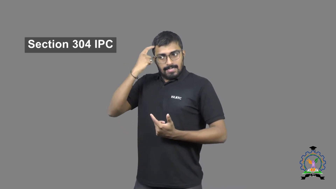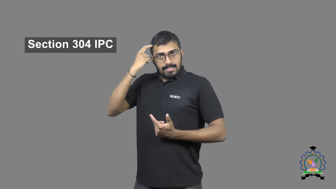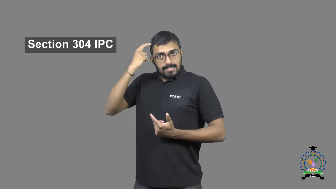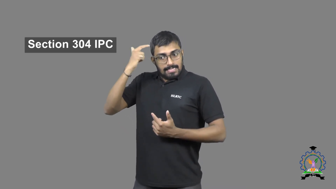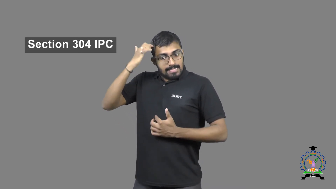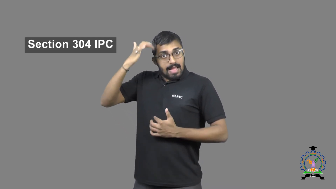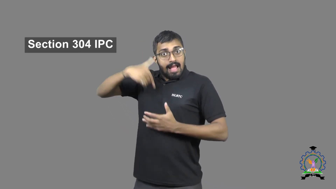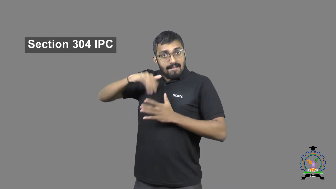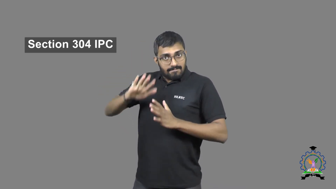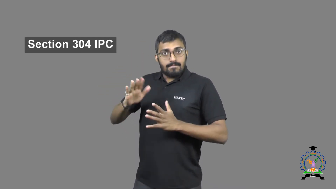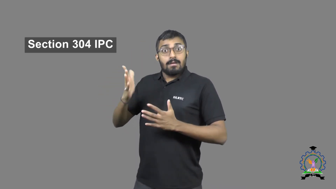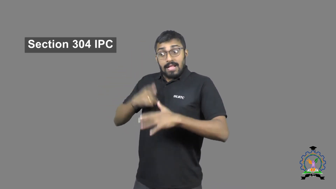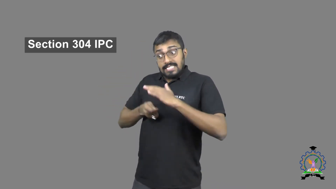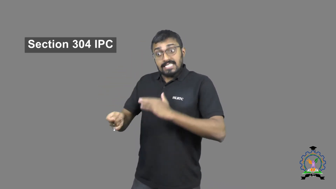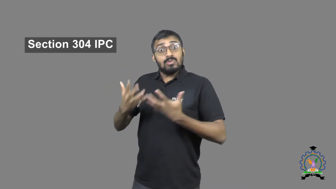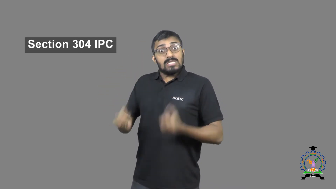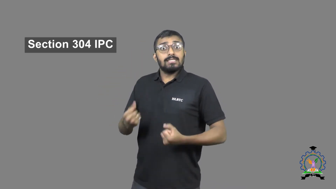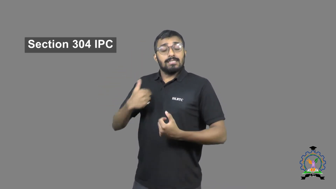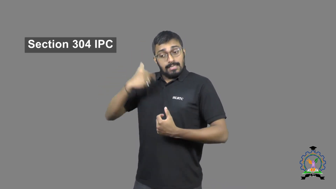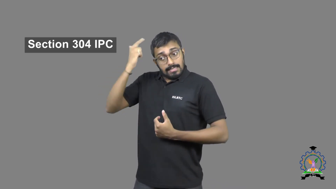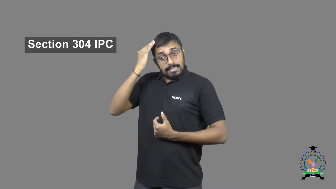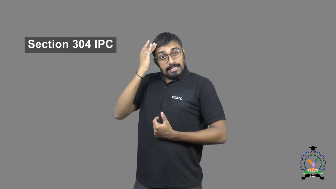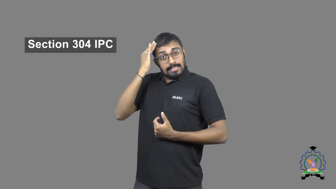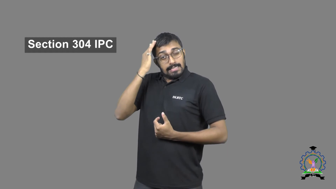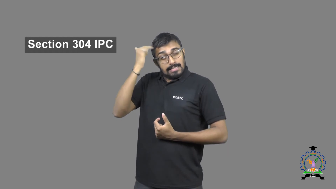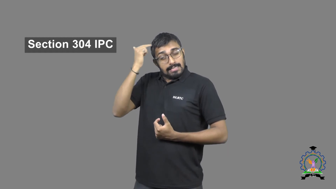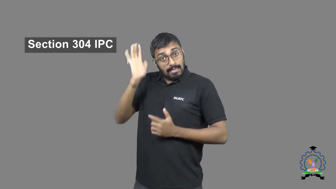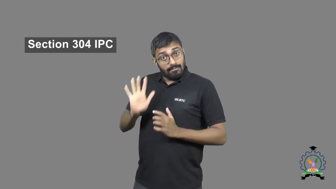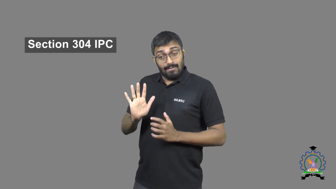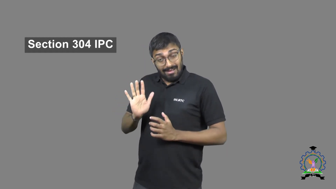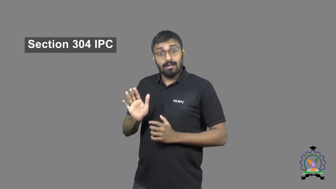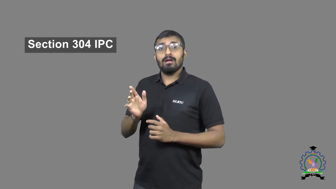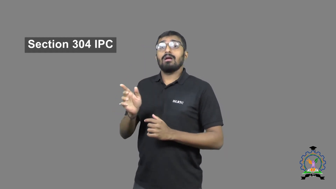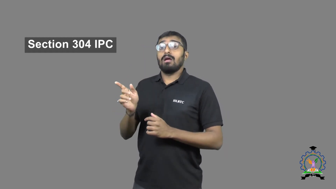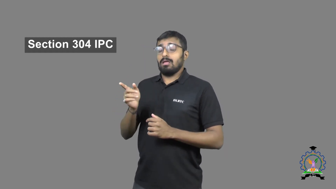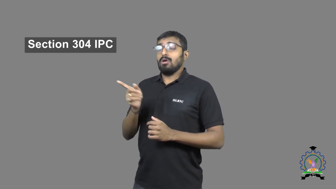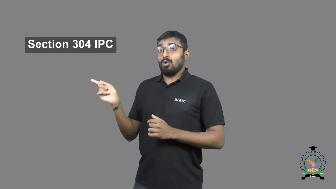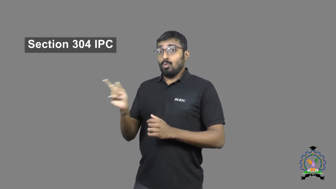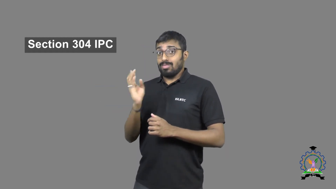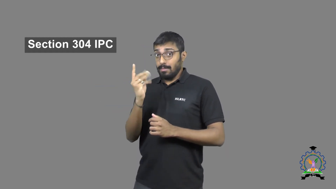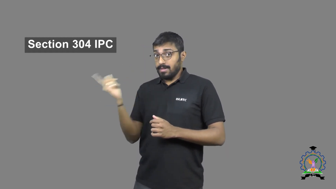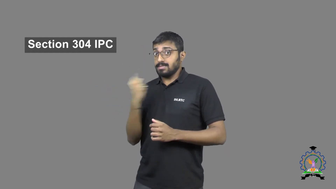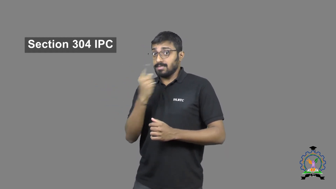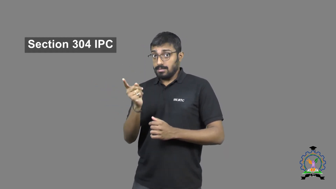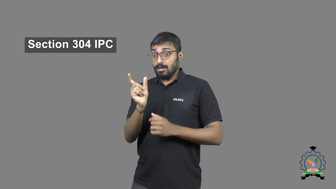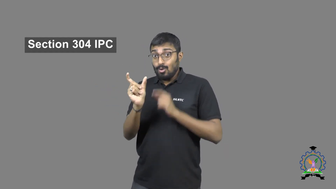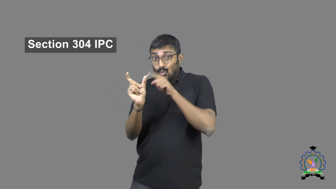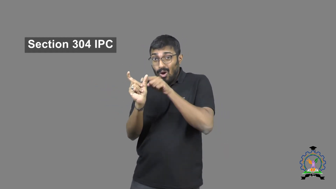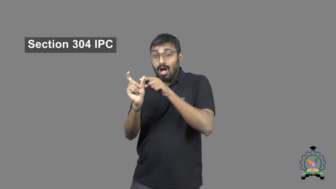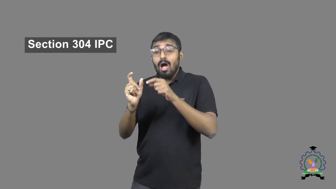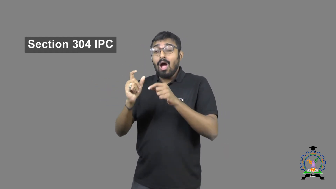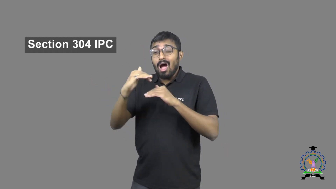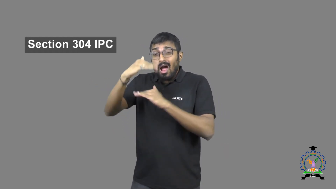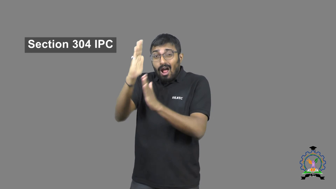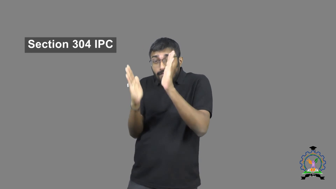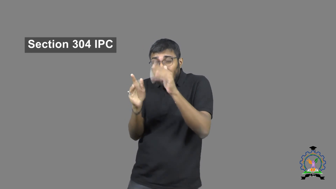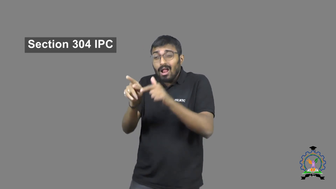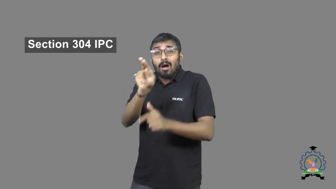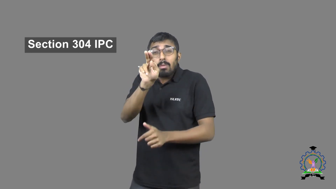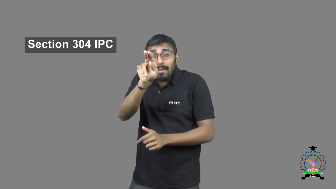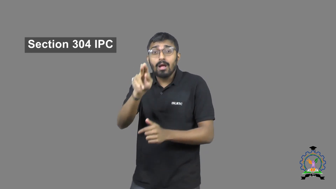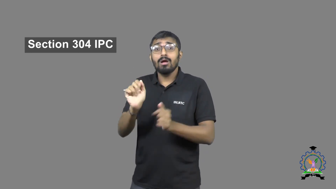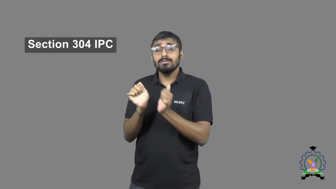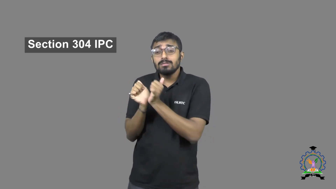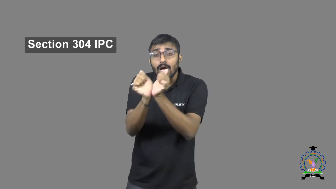Section 304 IPC